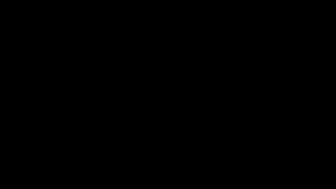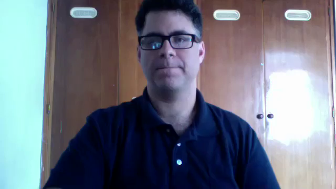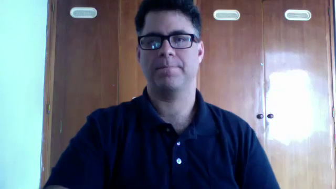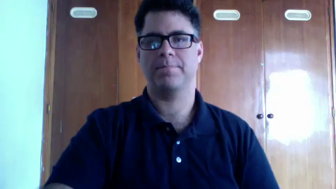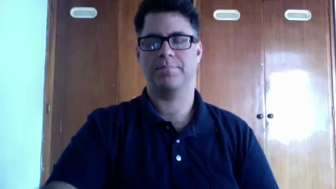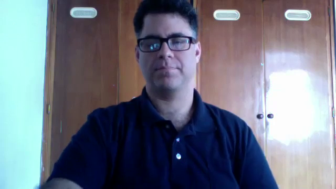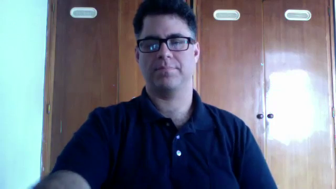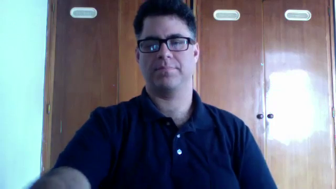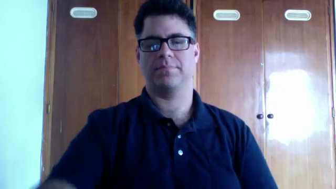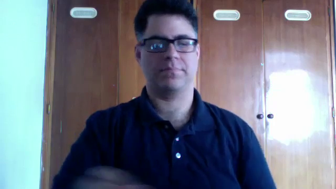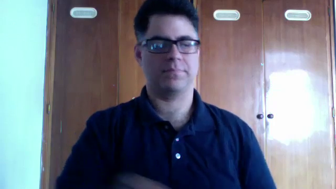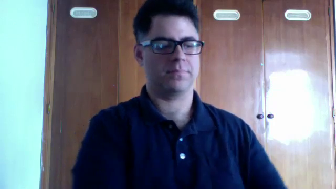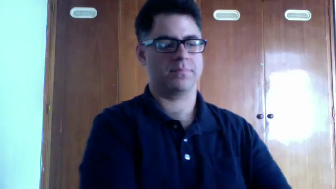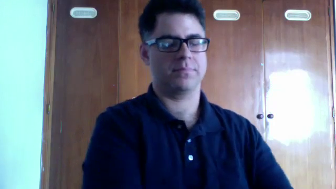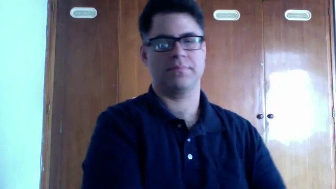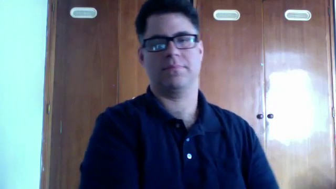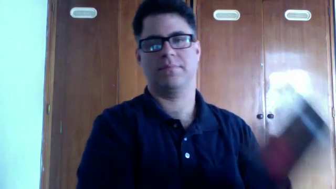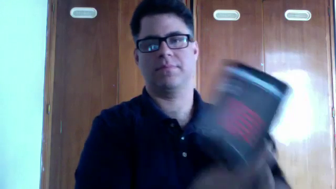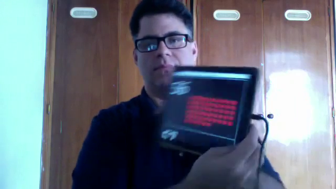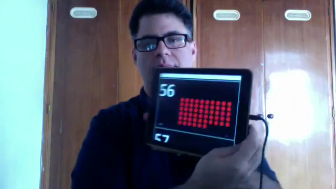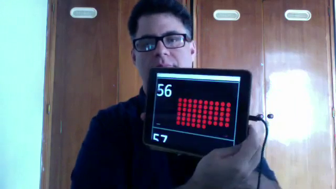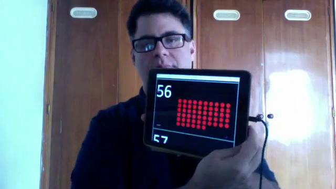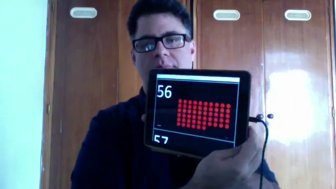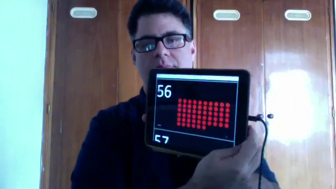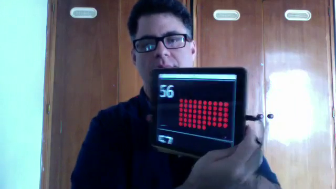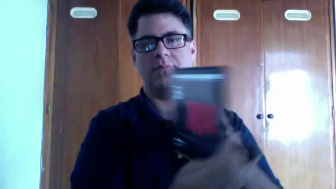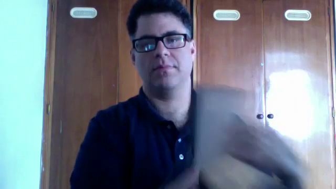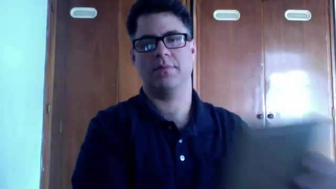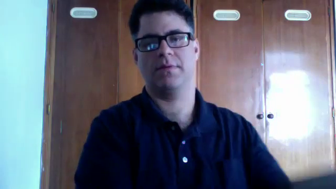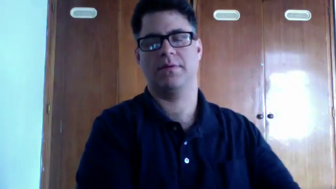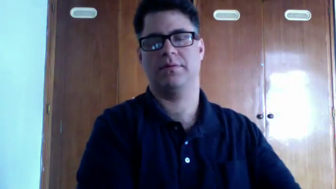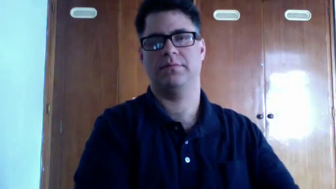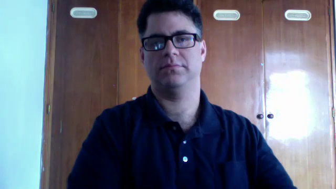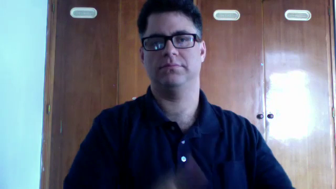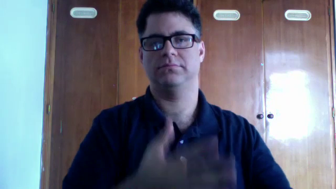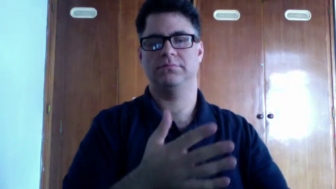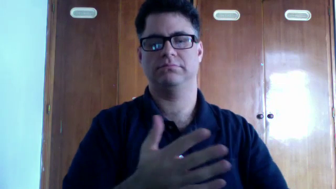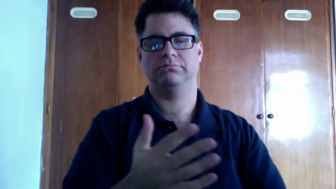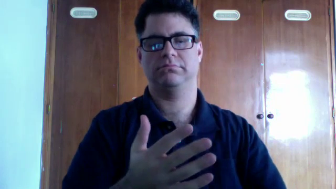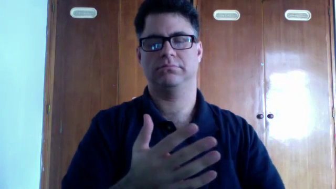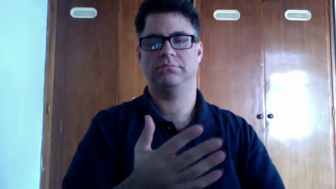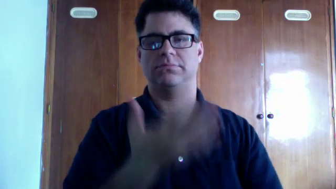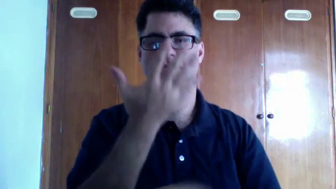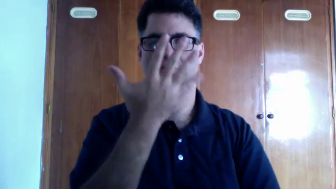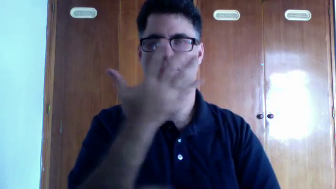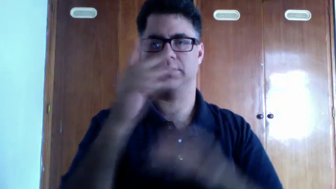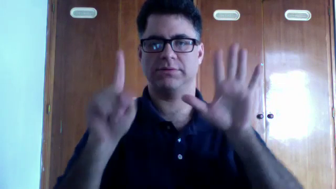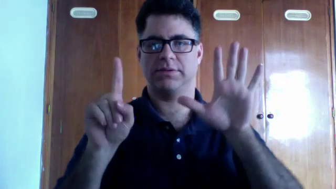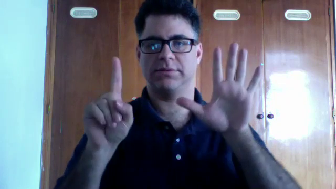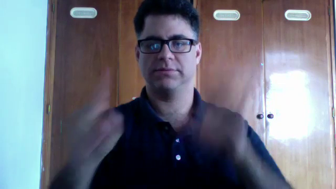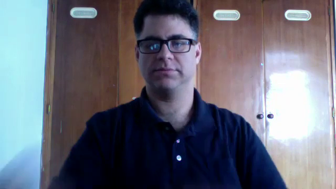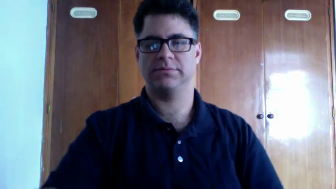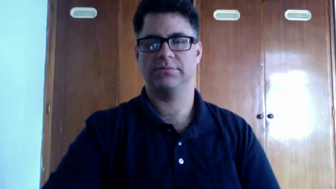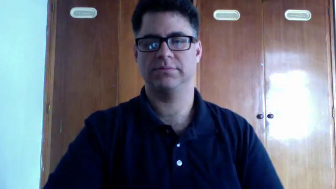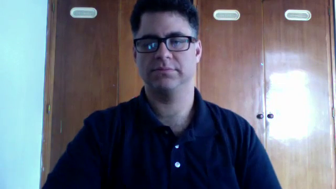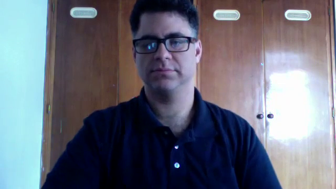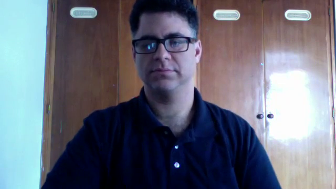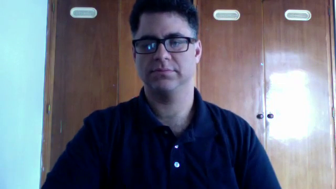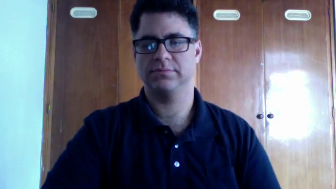number56